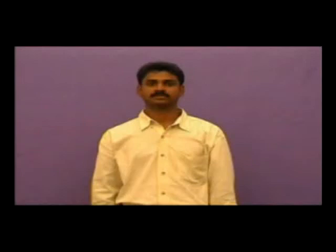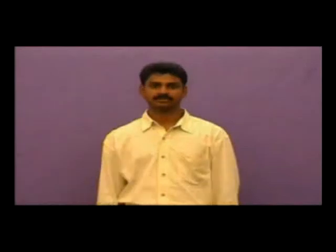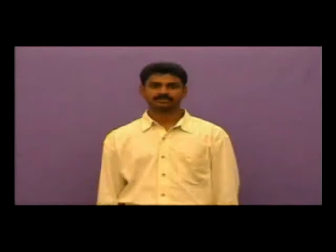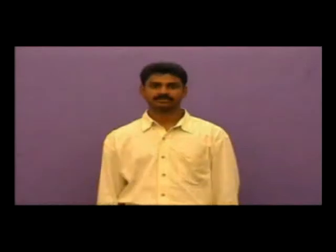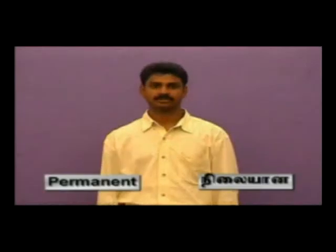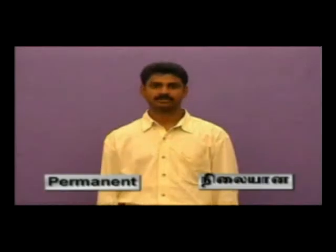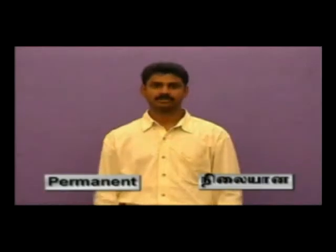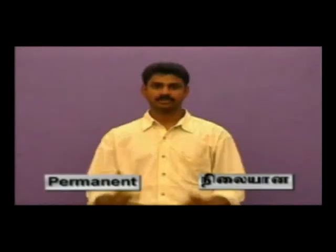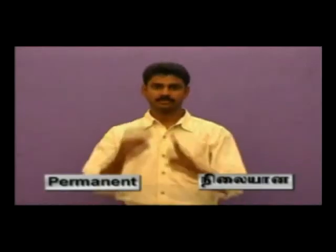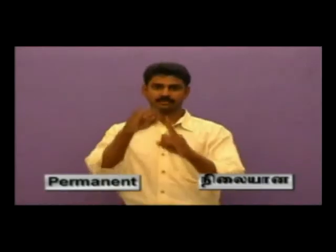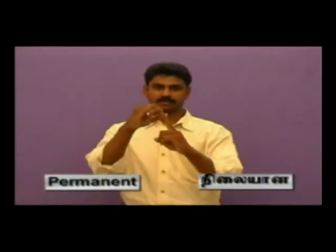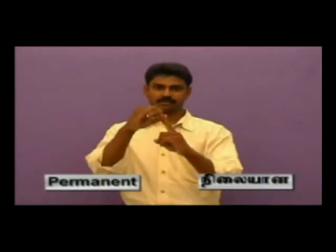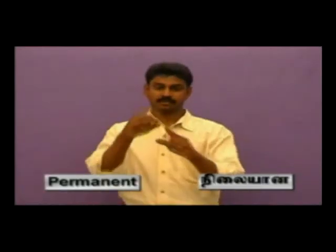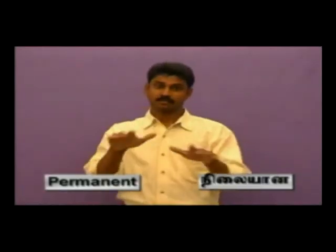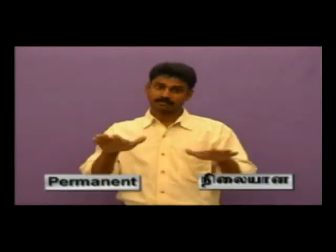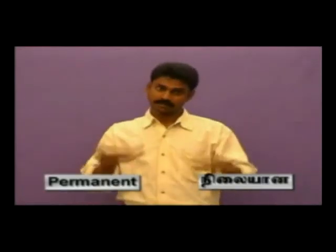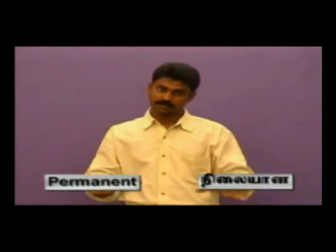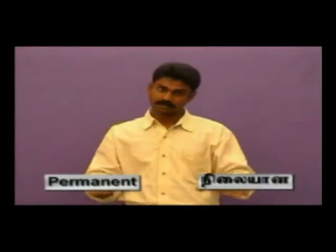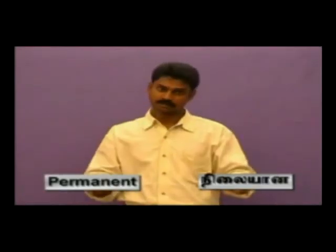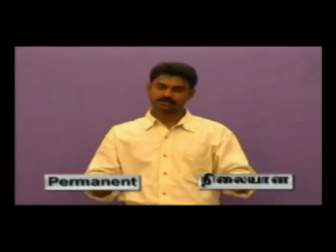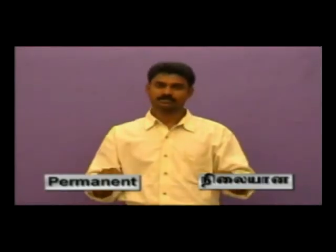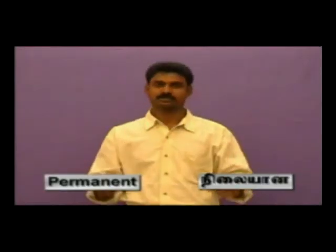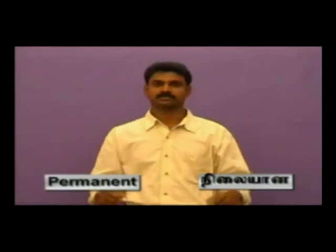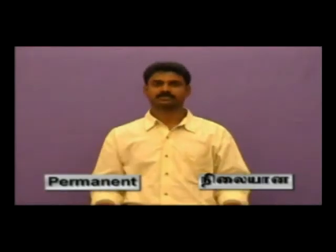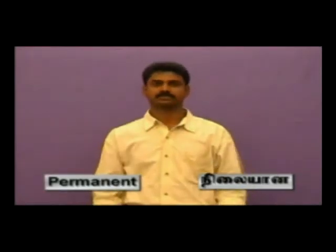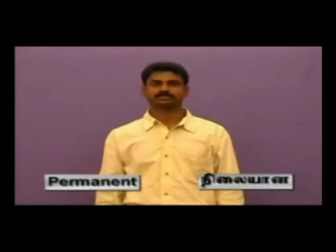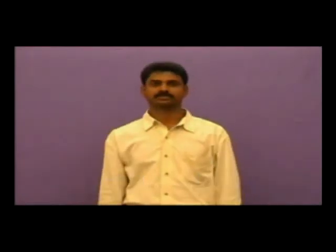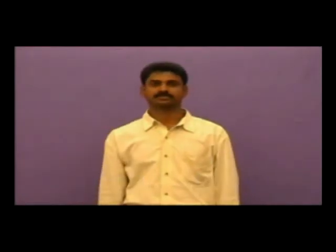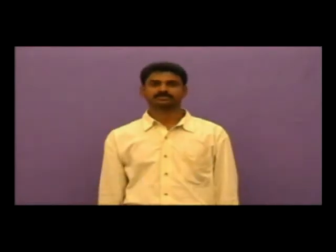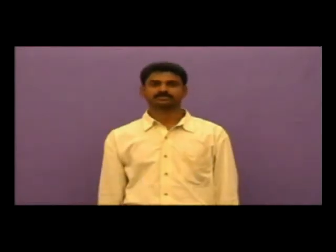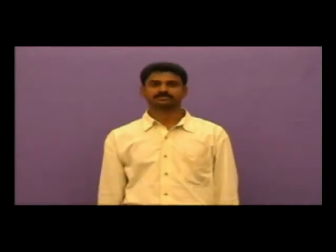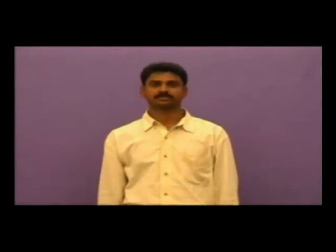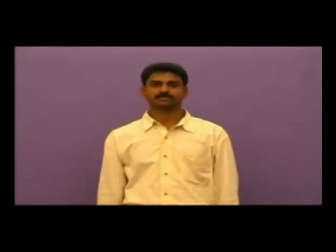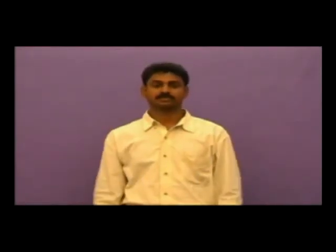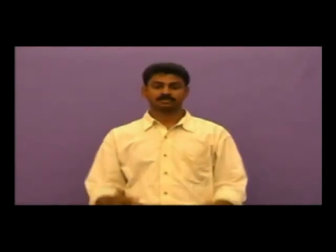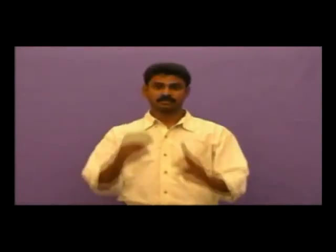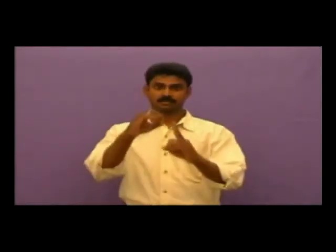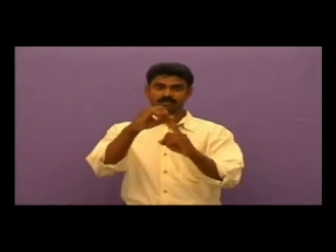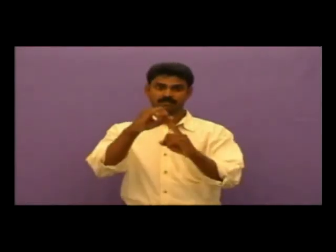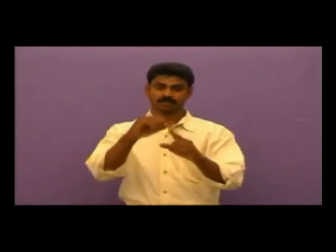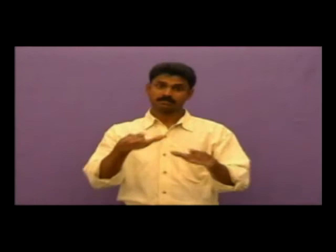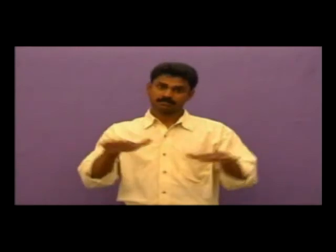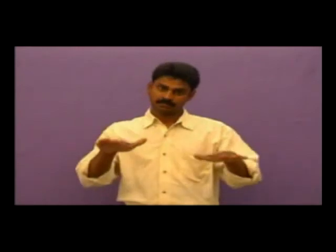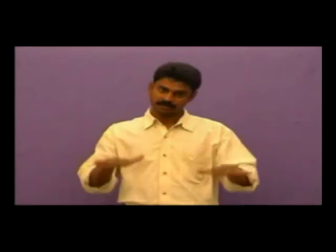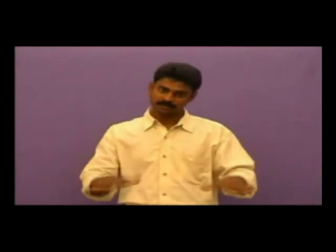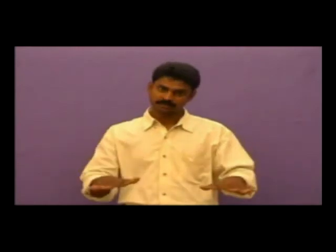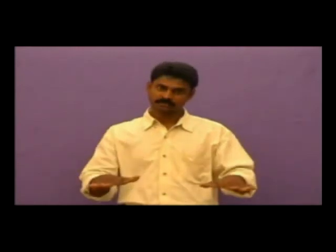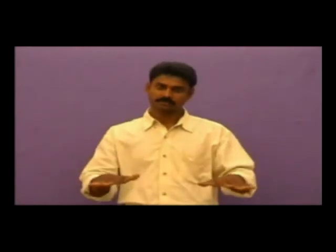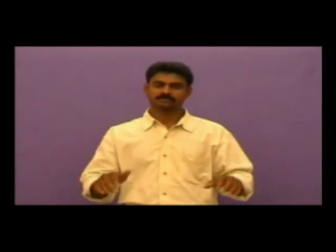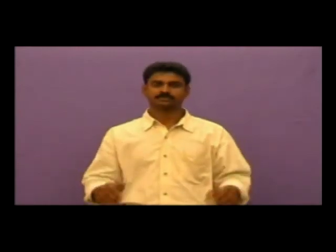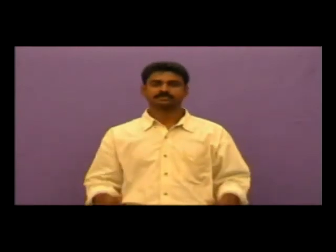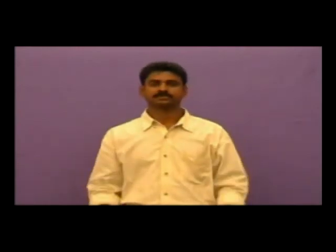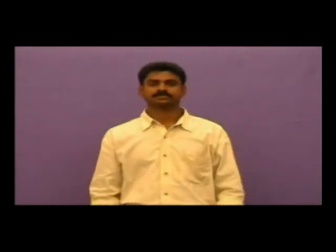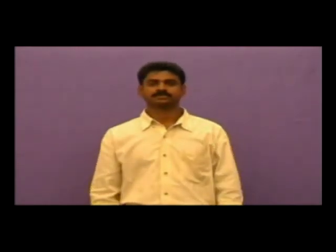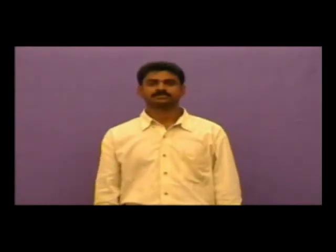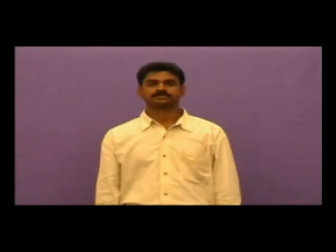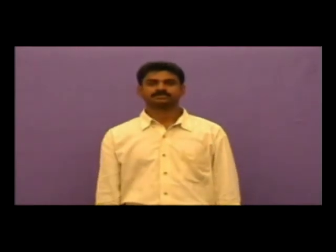Permanent